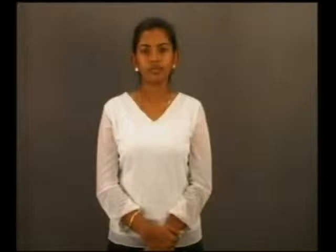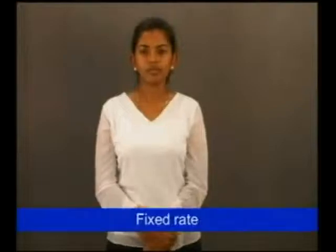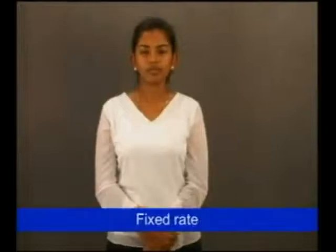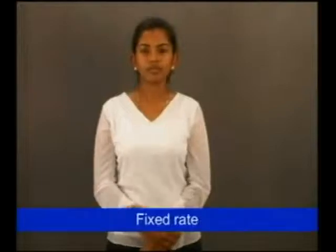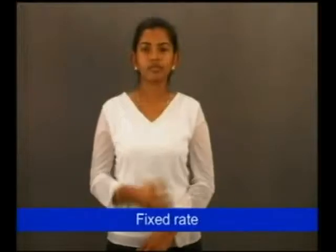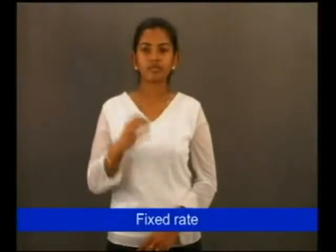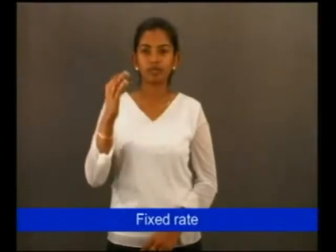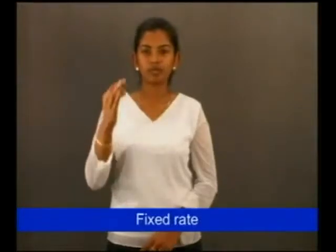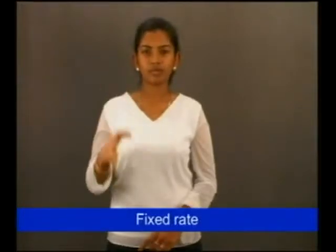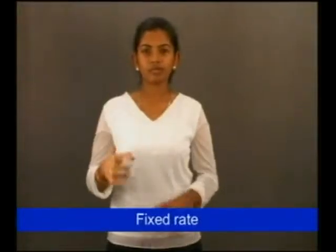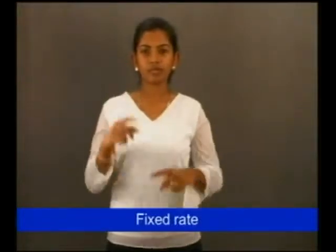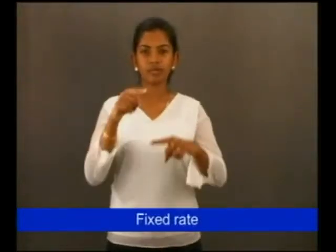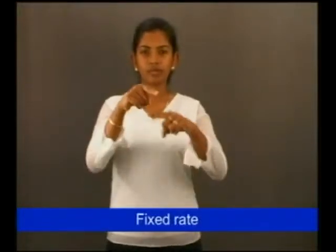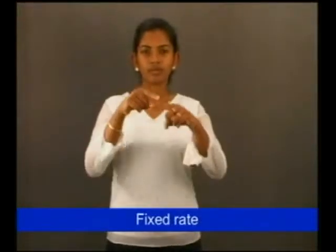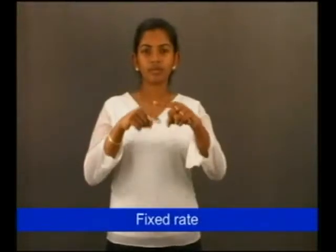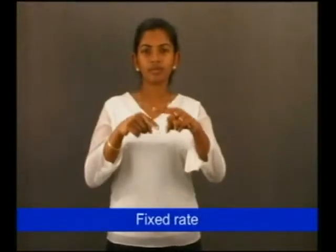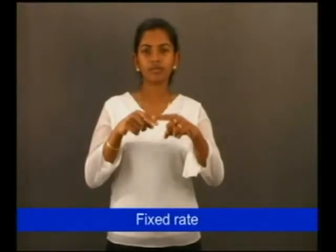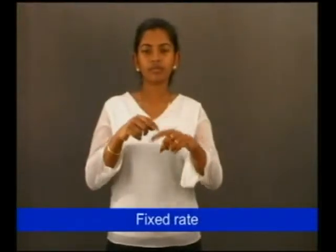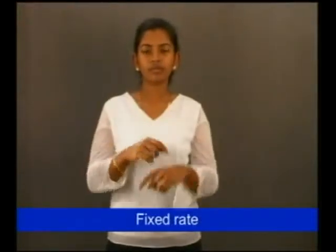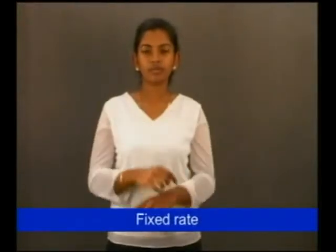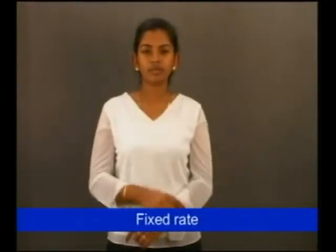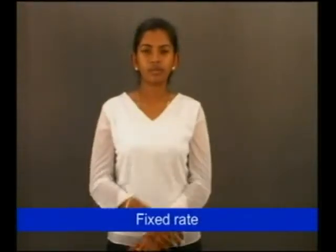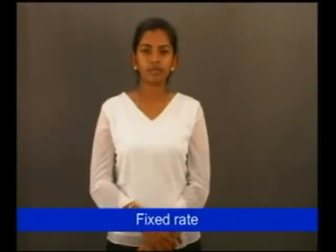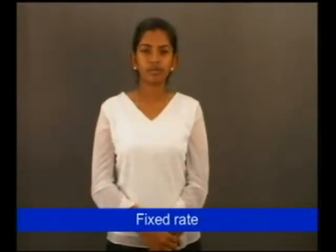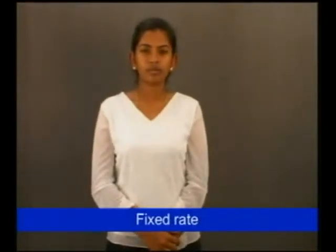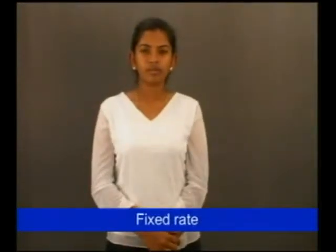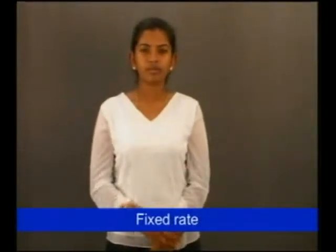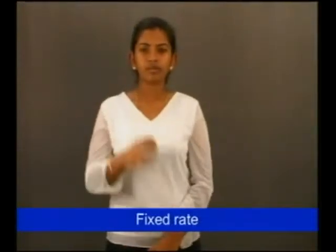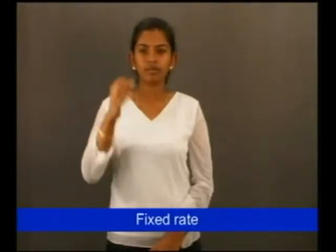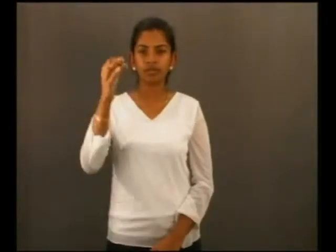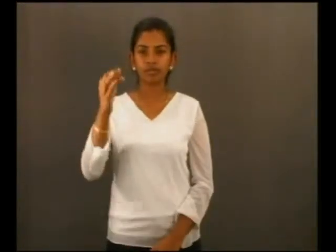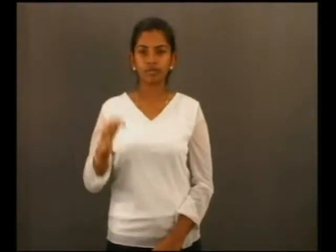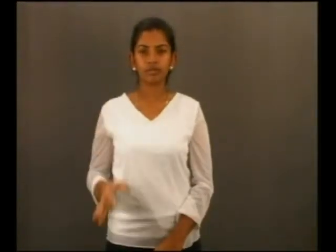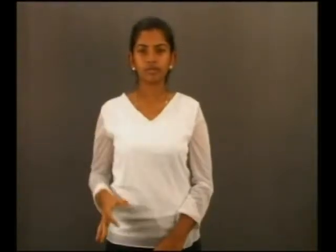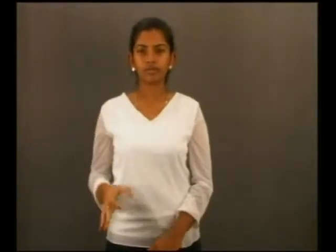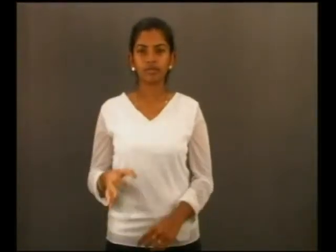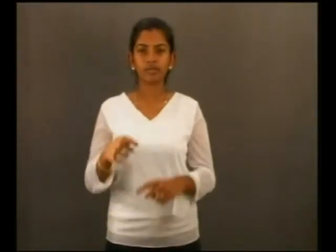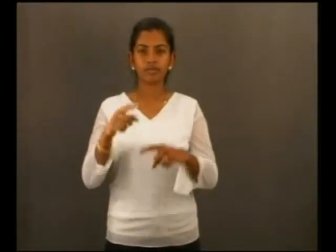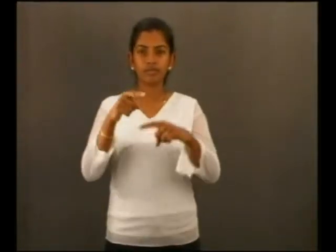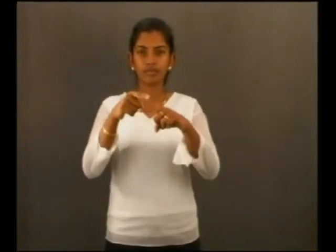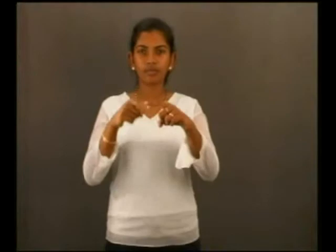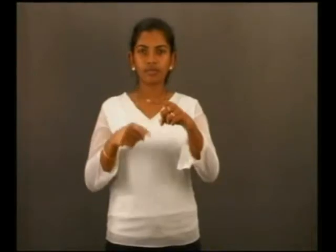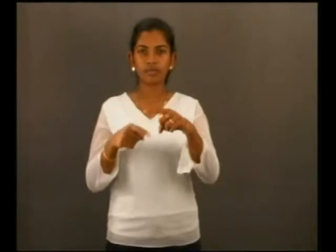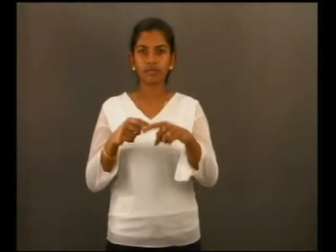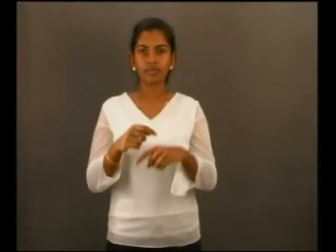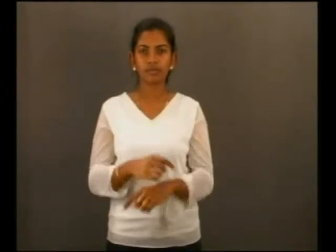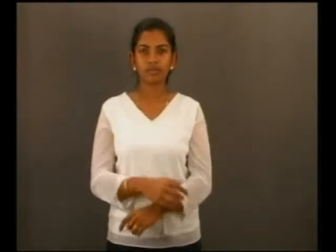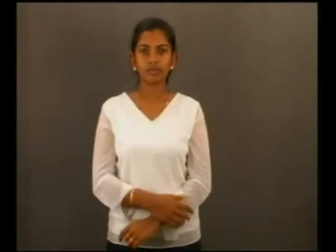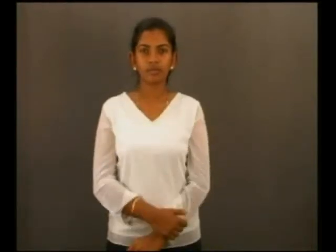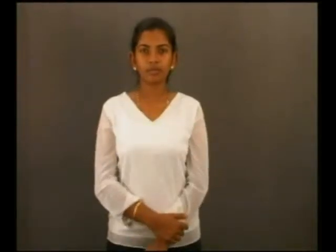Fixed Rate